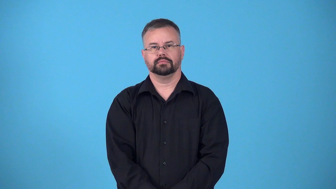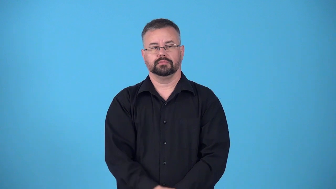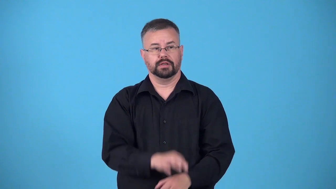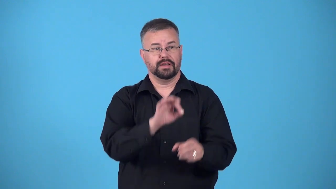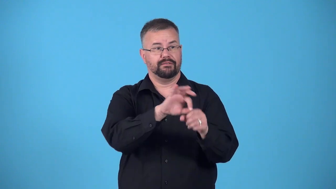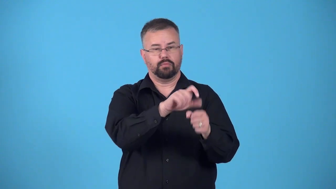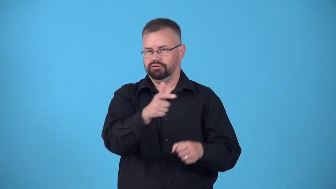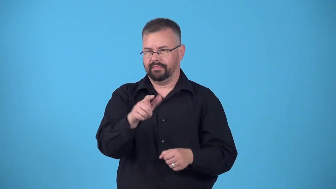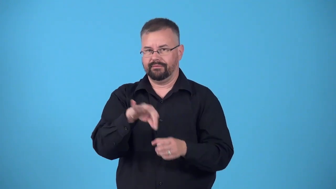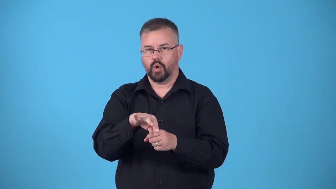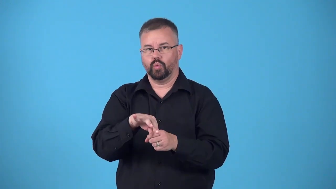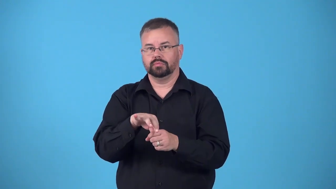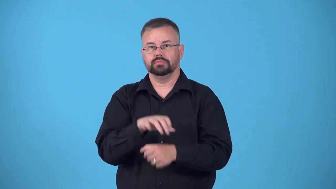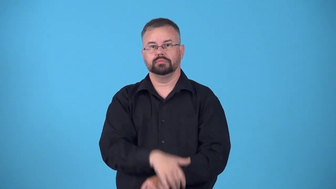run off vote